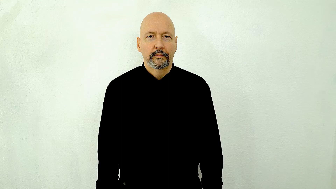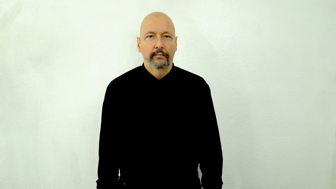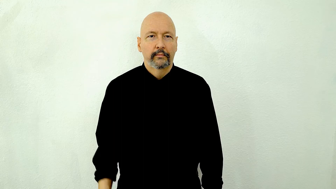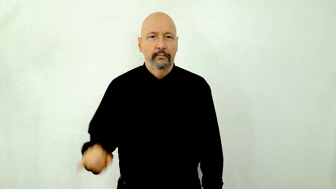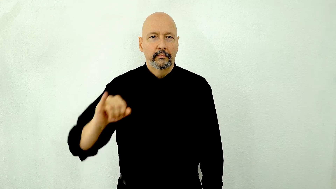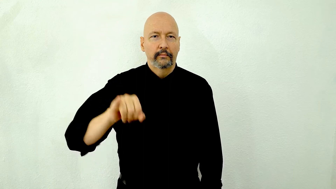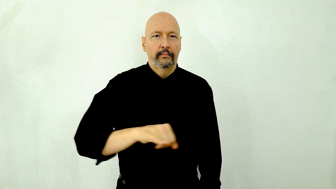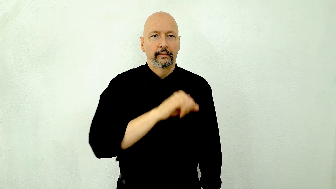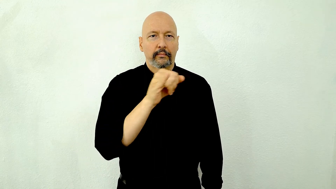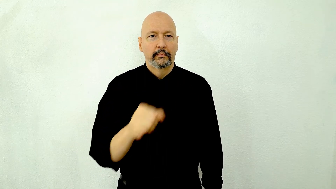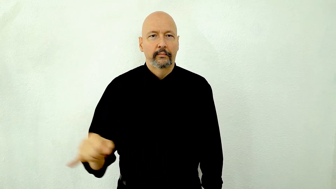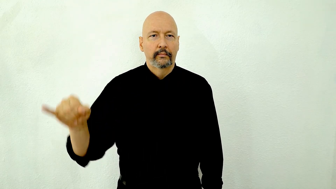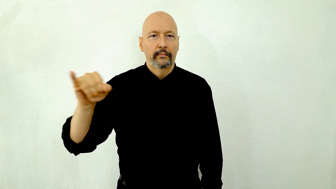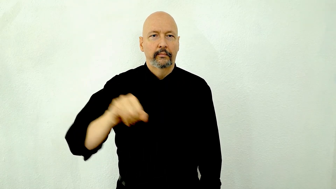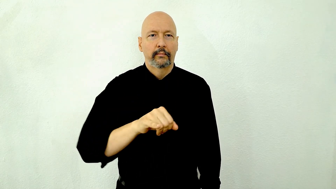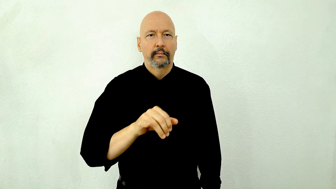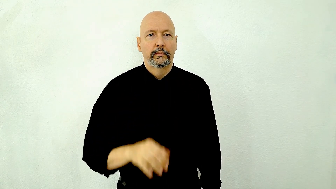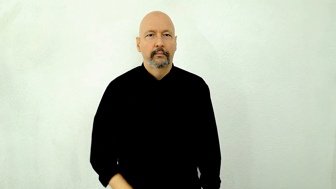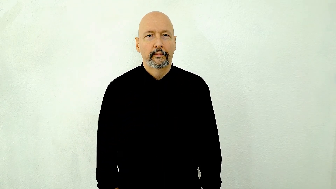INFINITY-[version]-[forward-pointing-i-hand moving in an infinity loop]